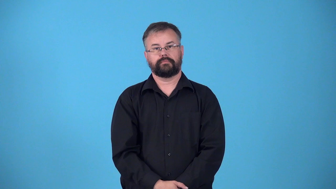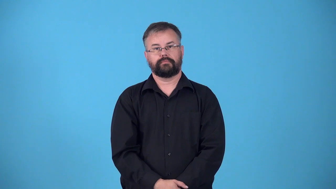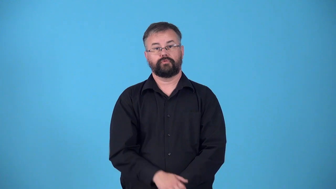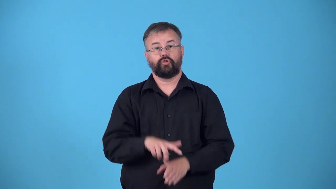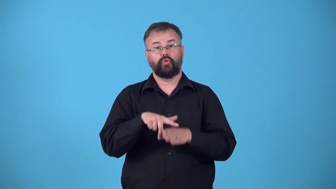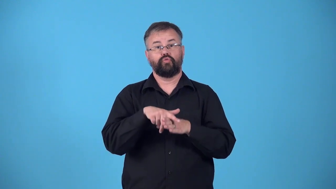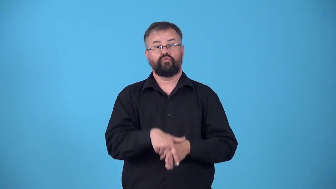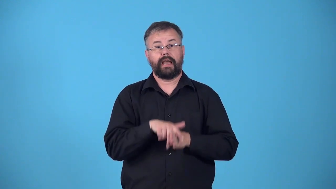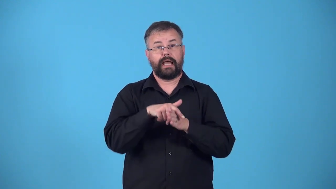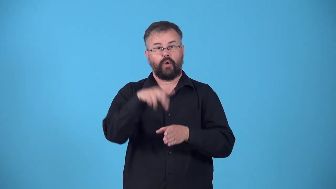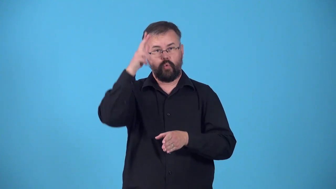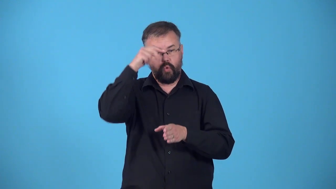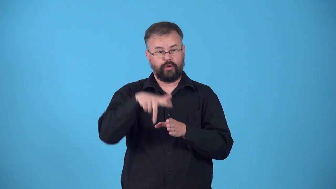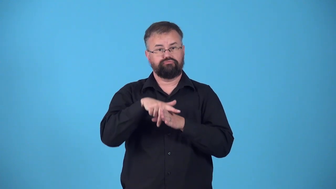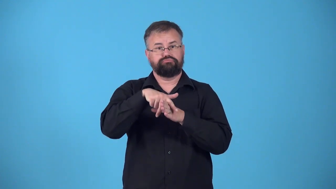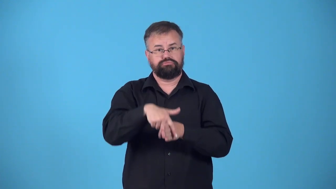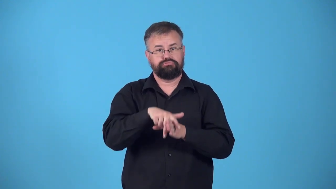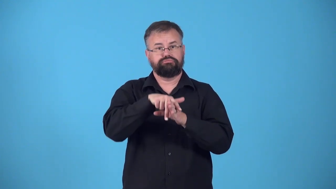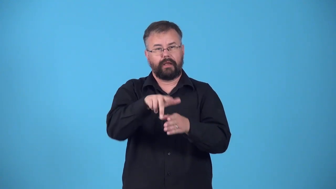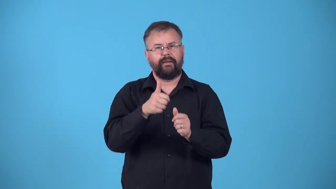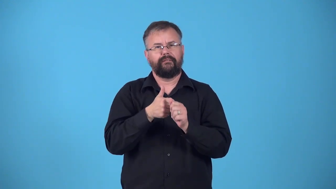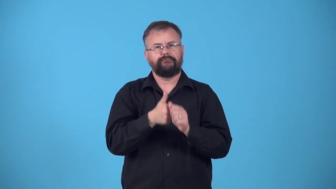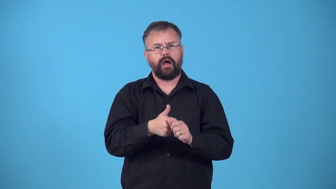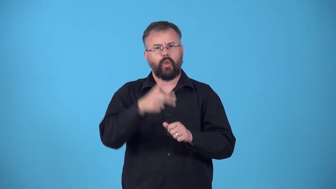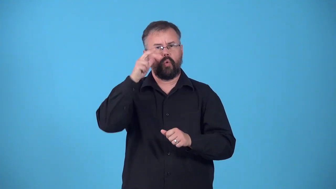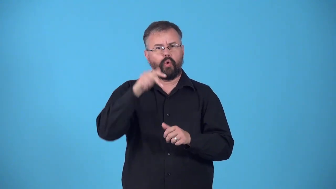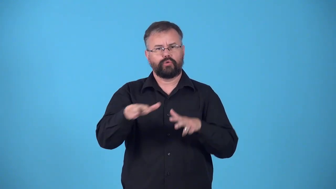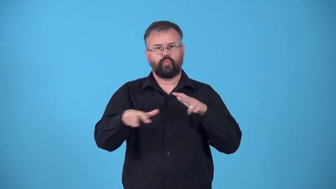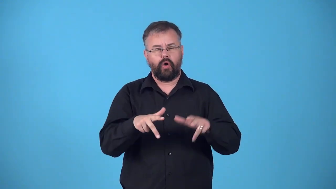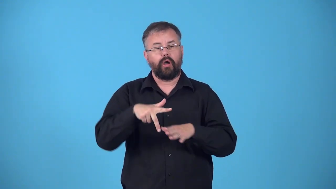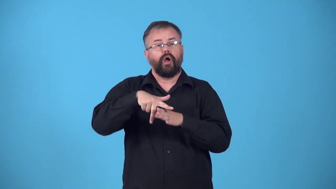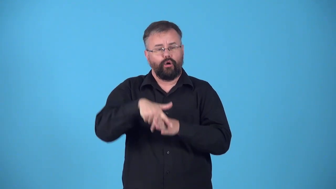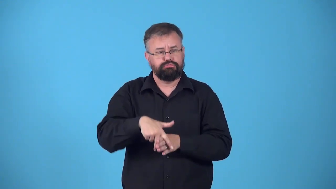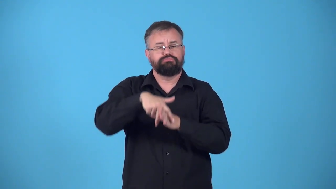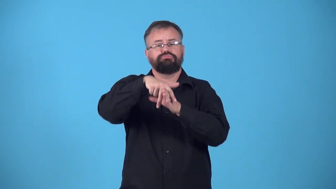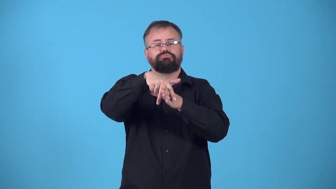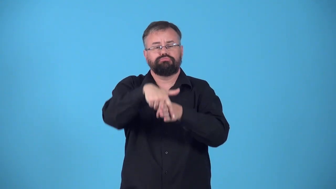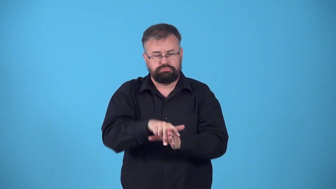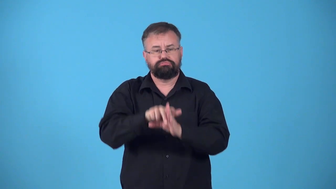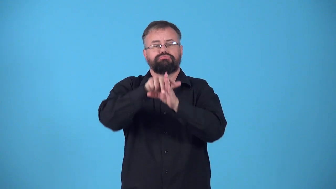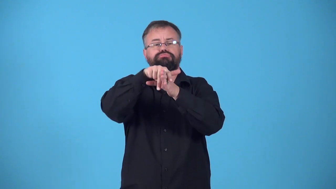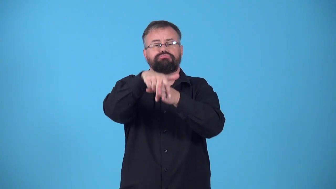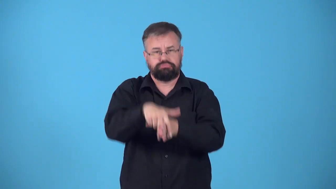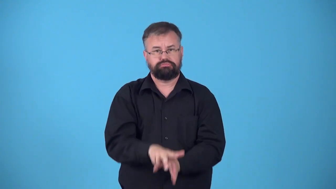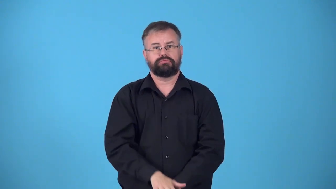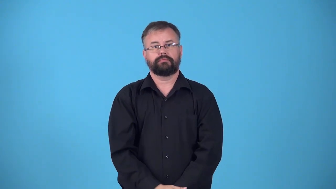post